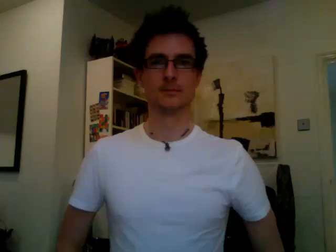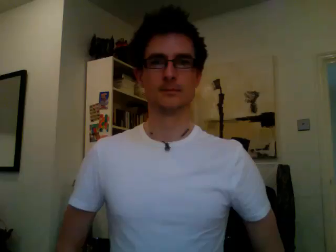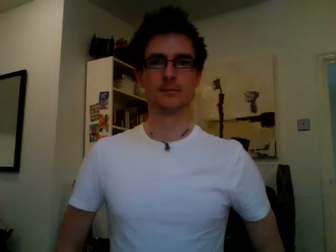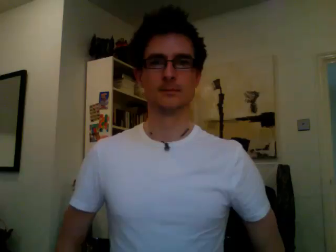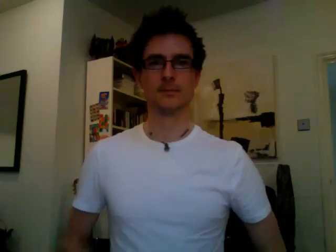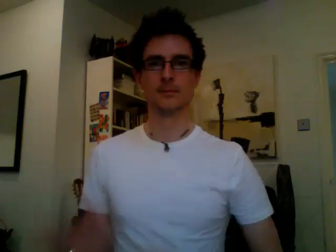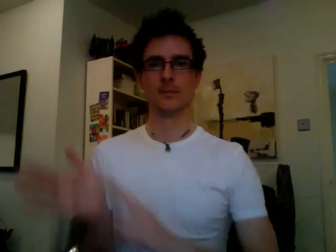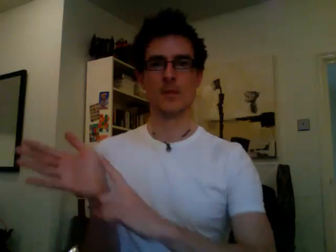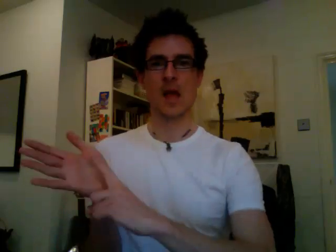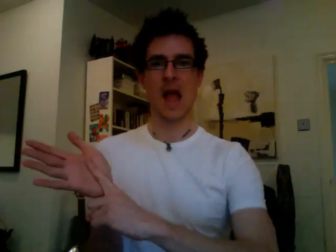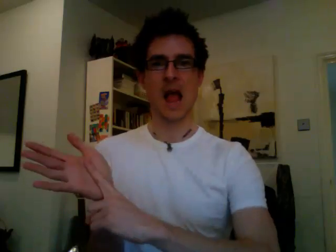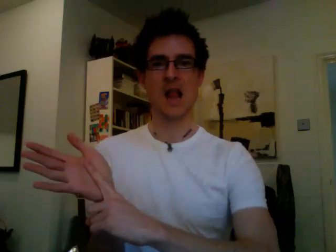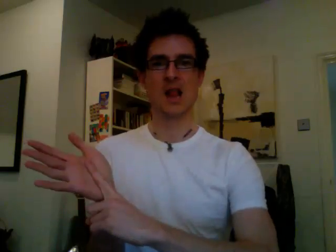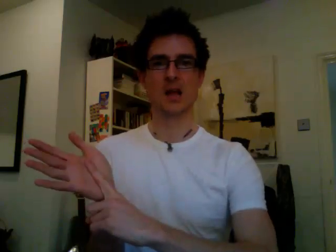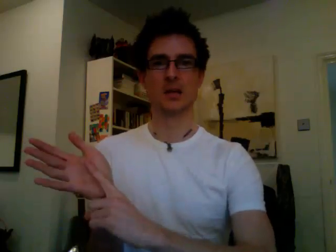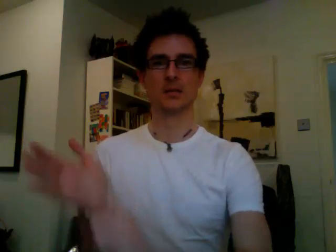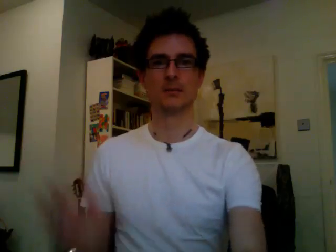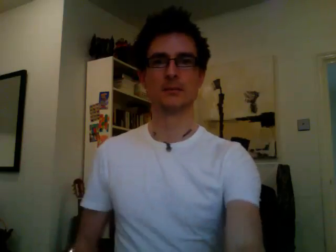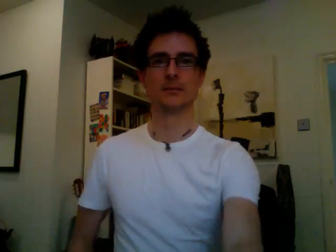L